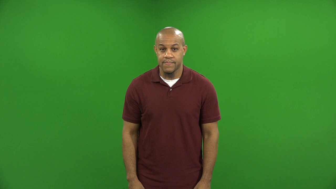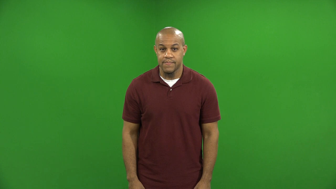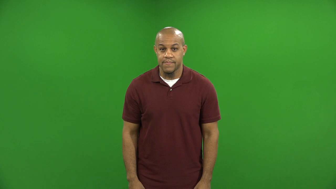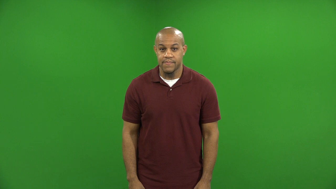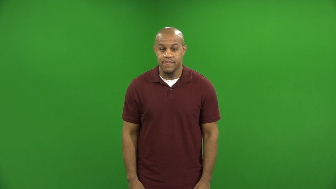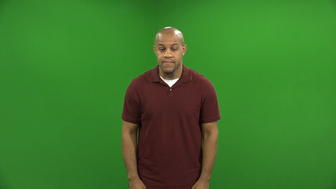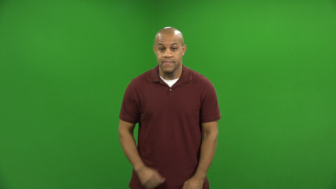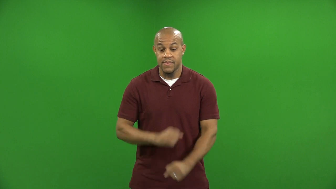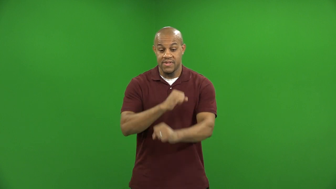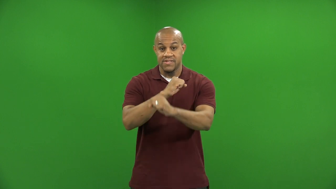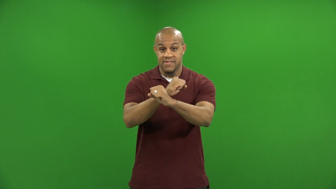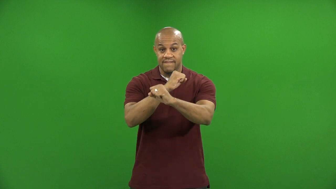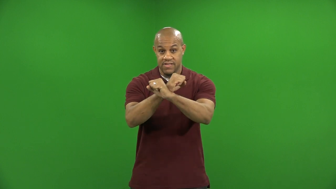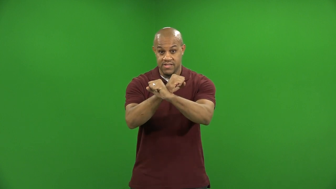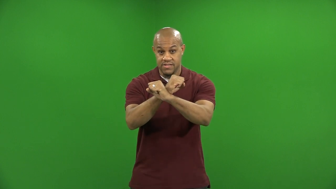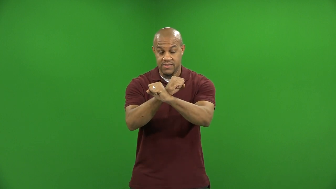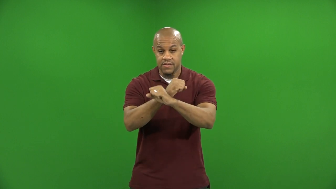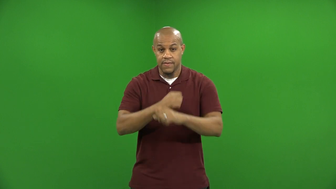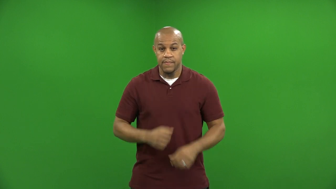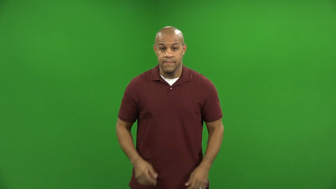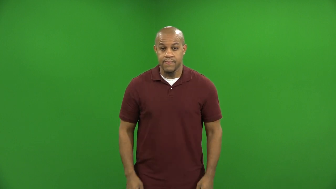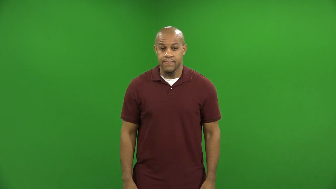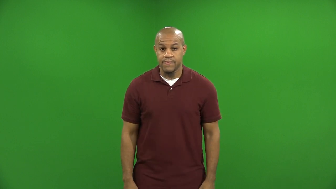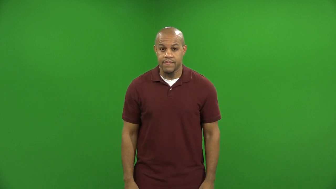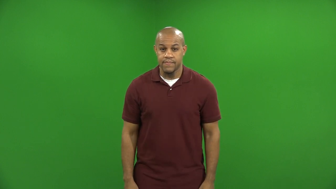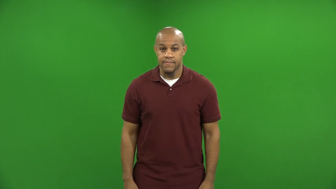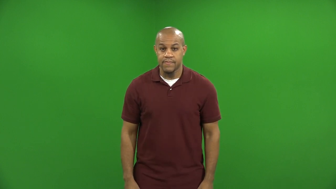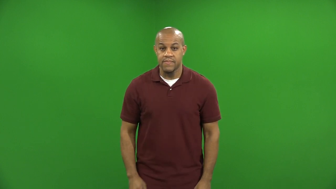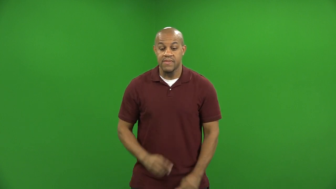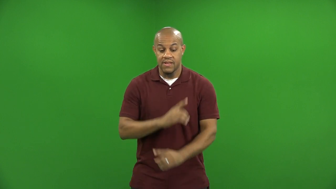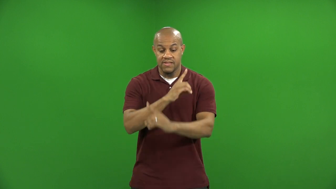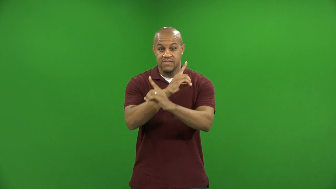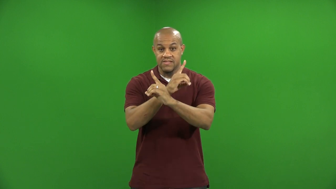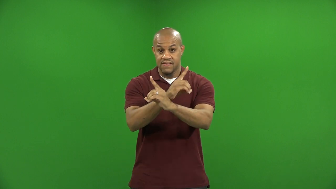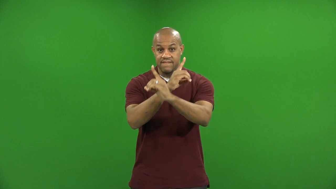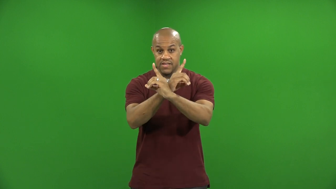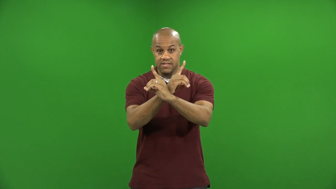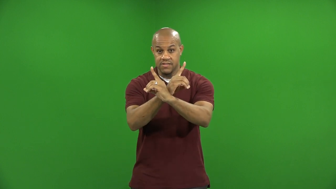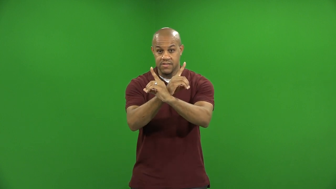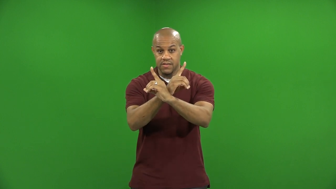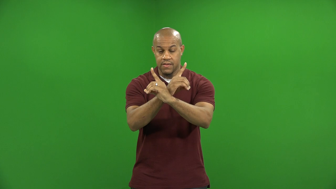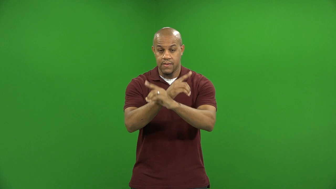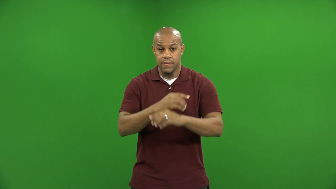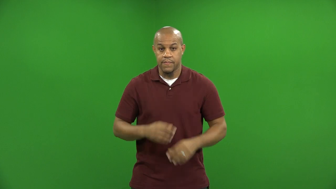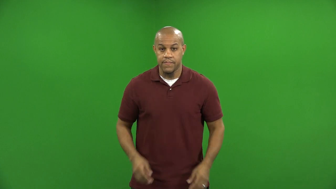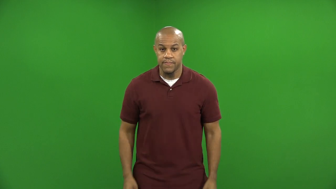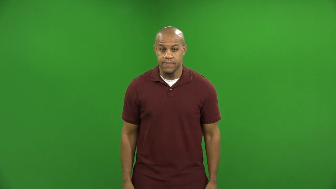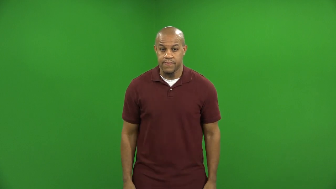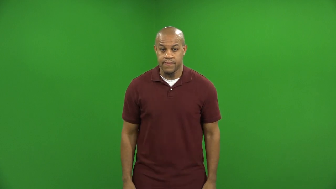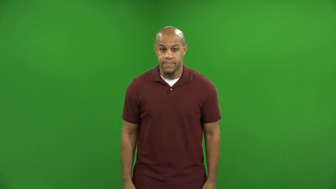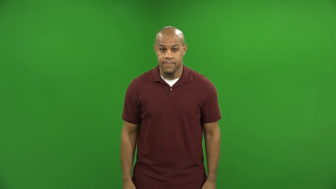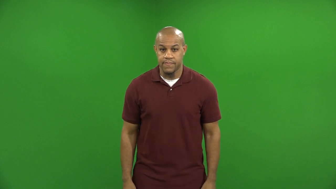Defense